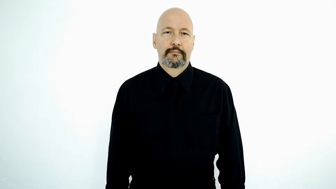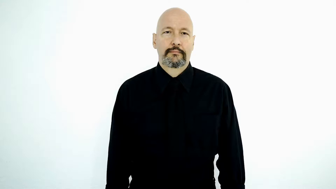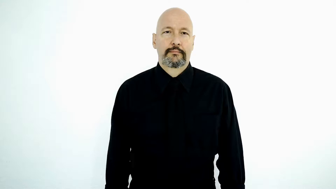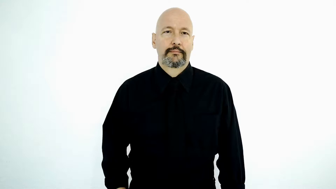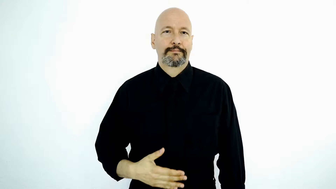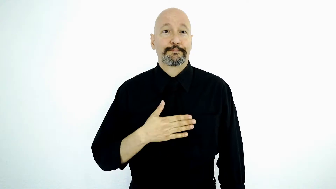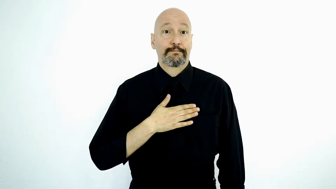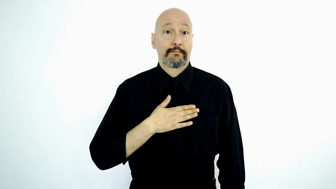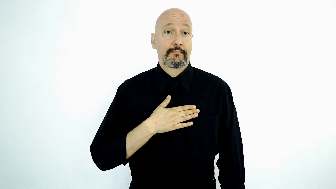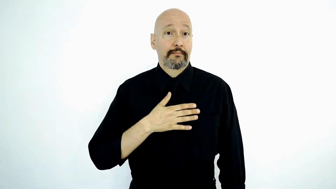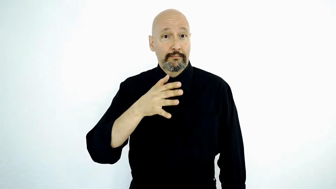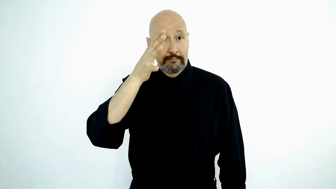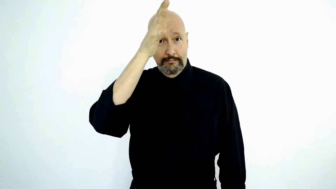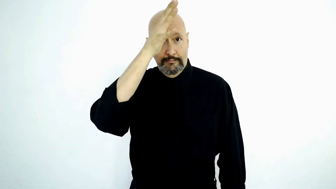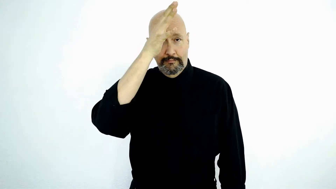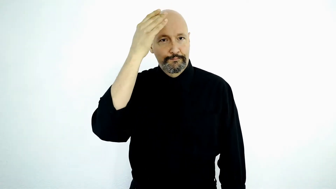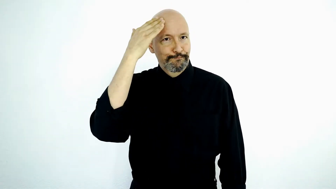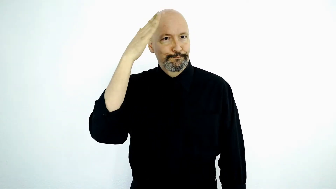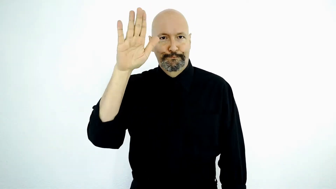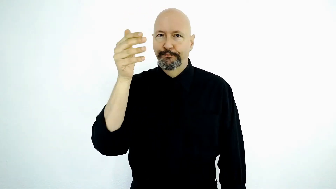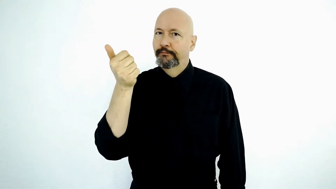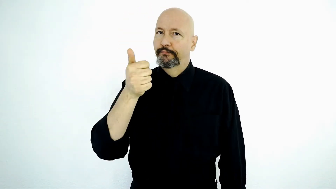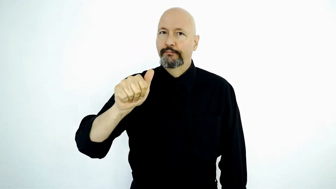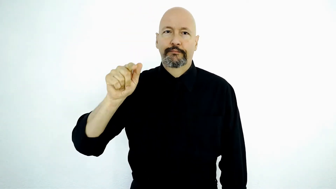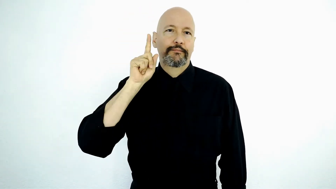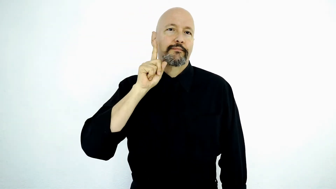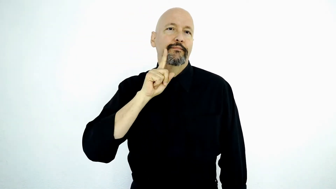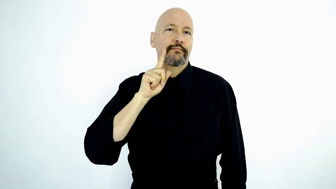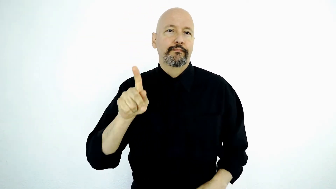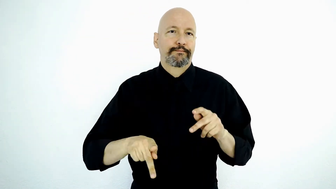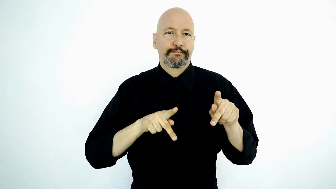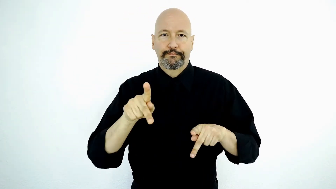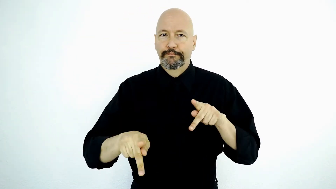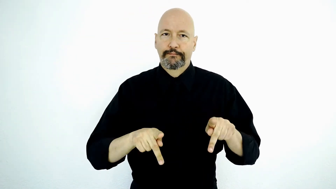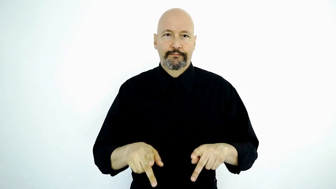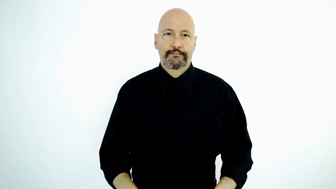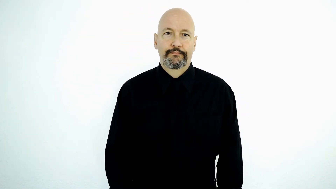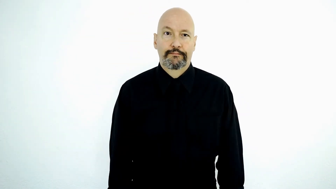MY DAD DON’T-KNOW ANY DEAF PEOPLE.